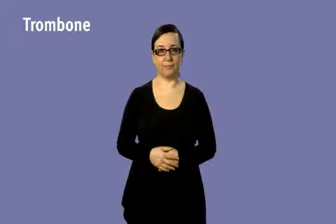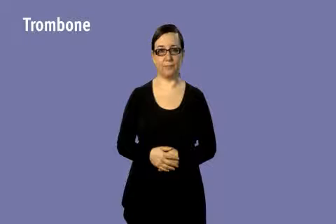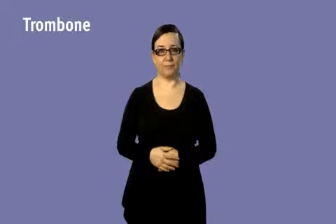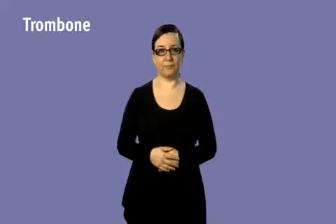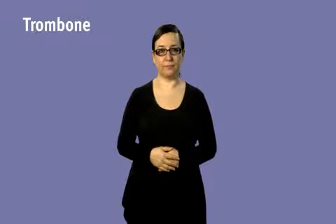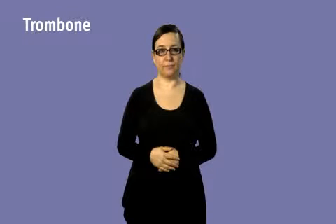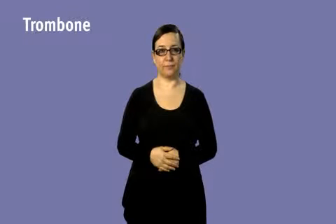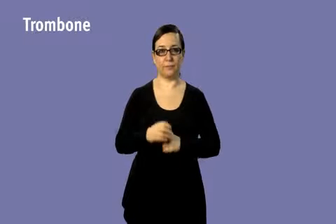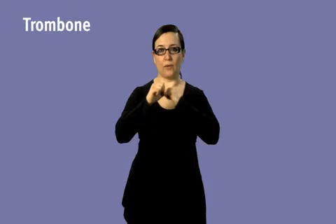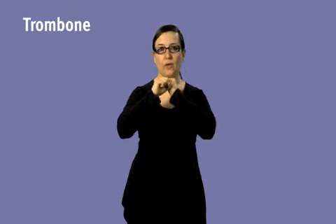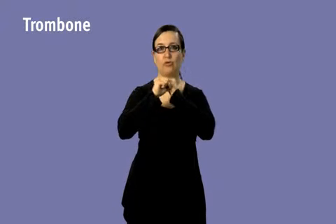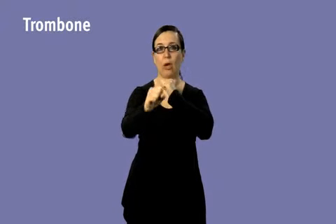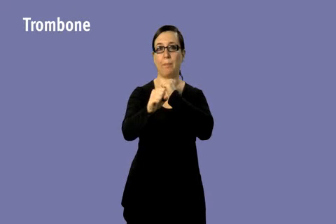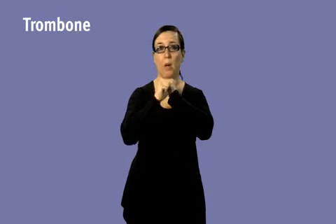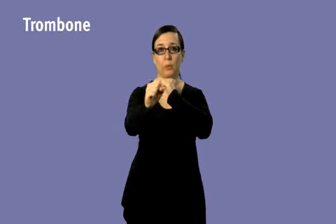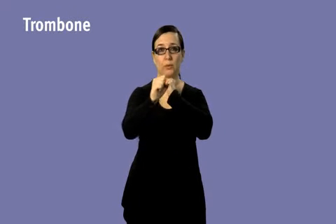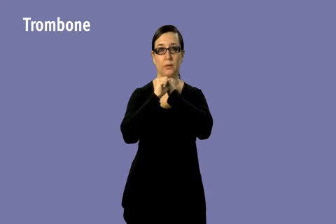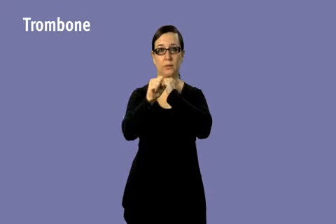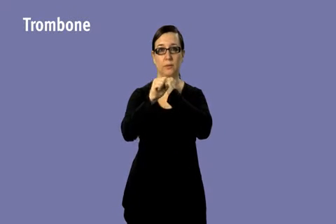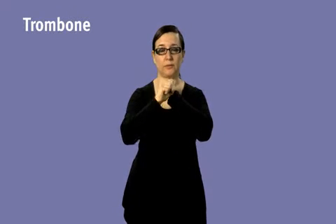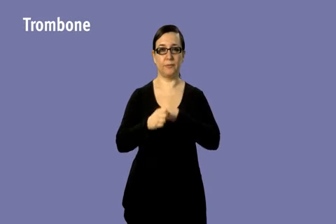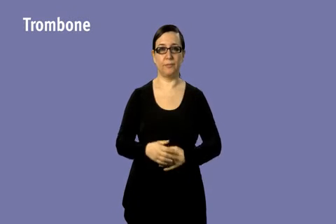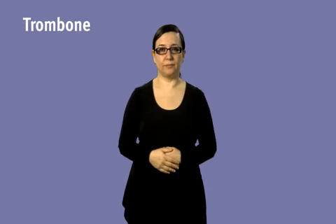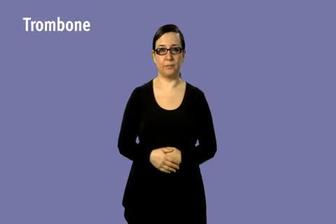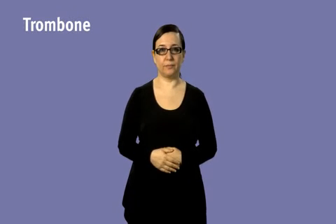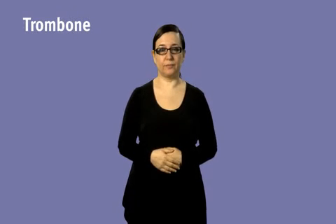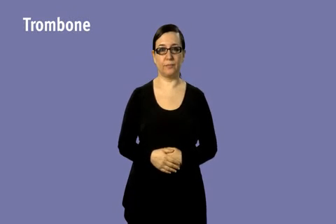Trombone